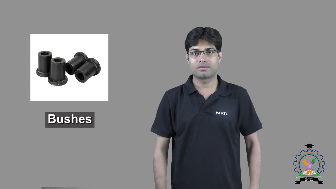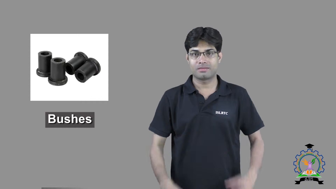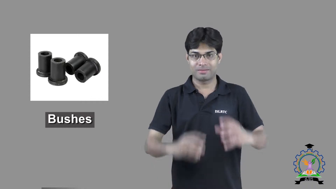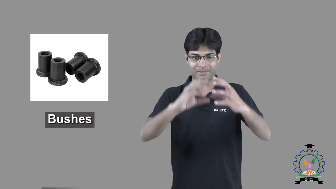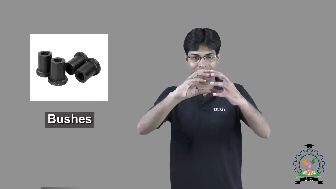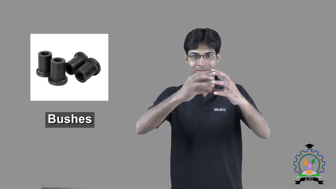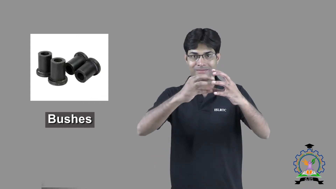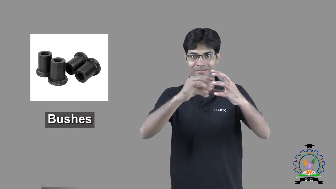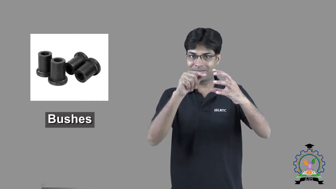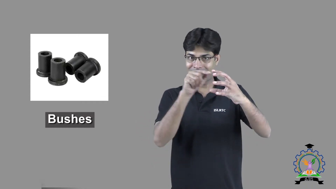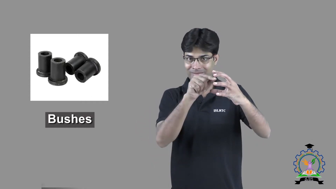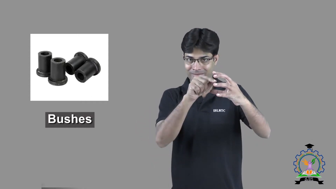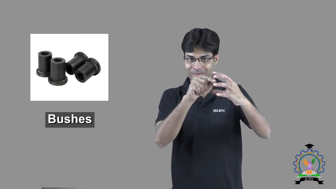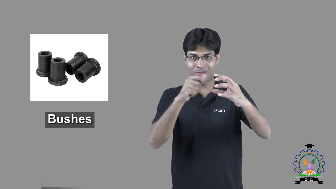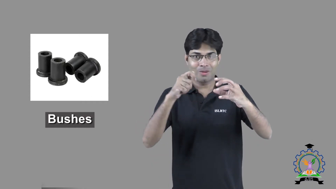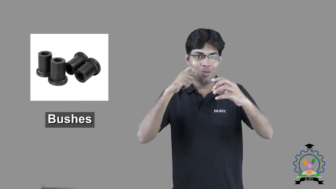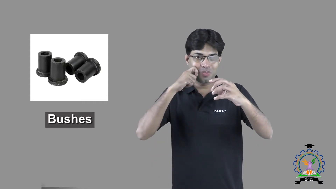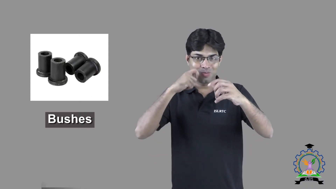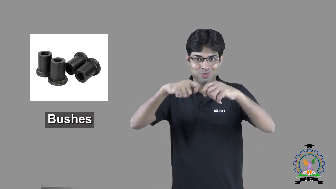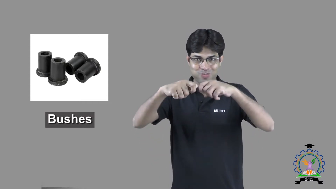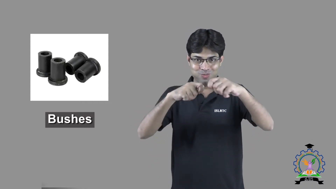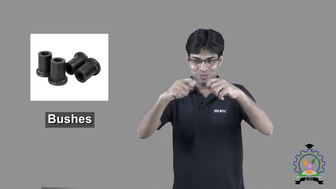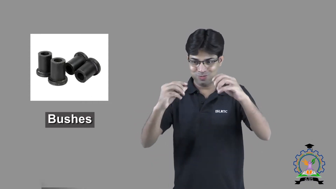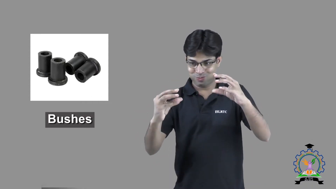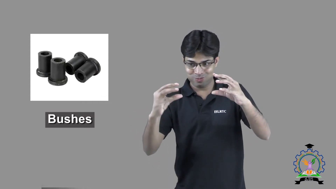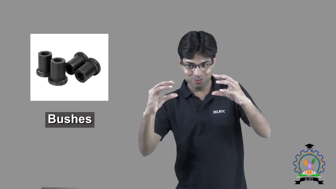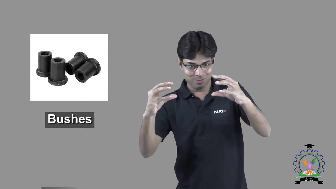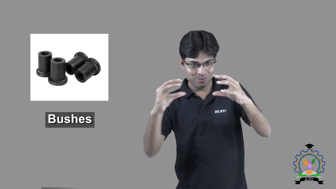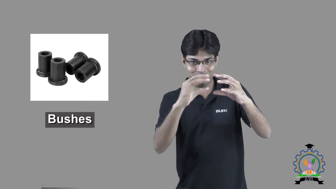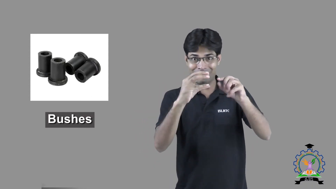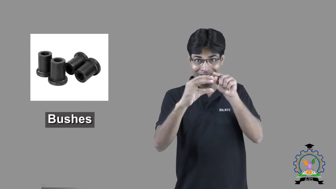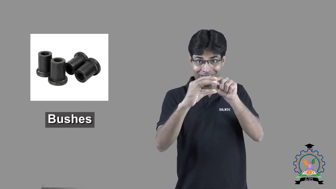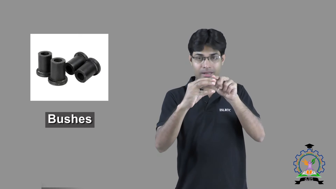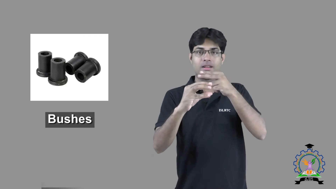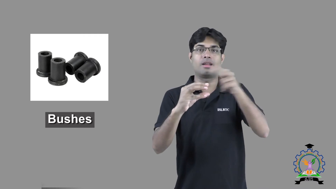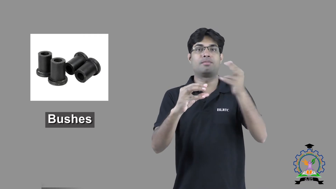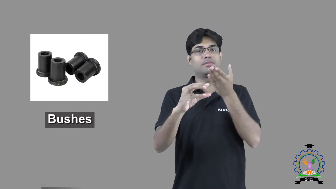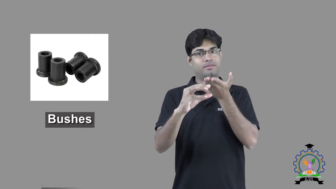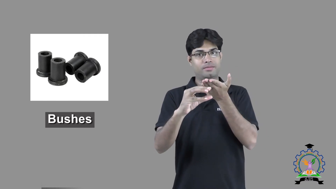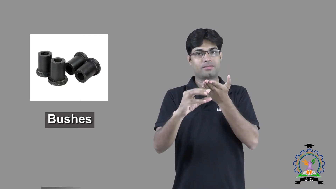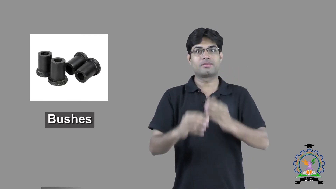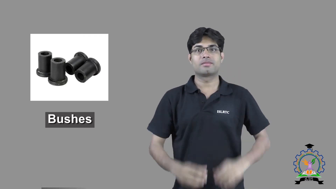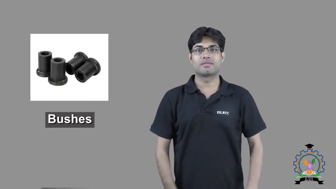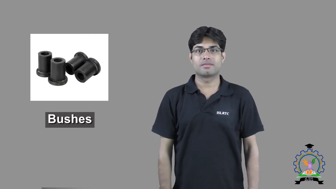Bushes